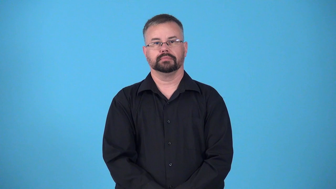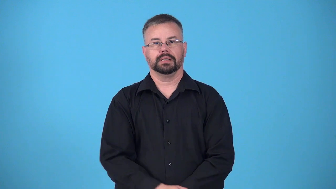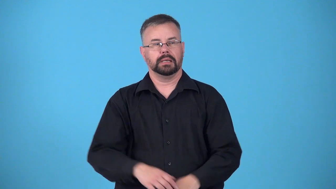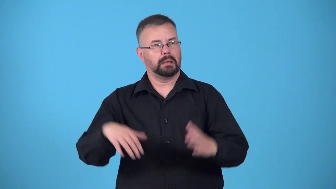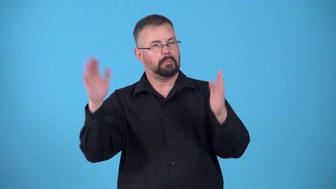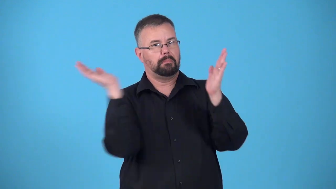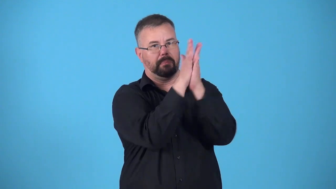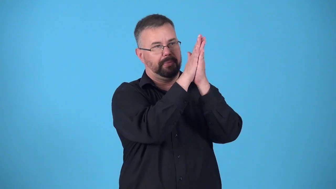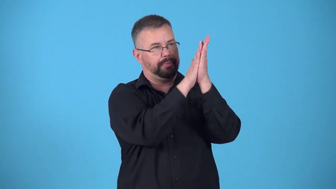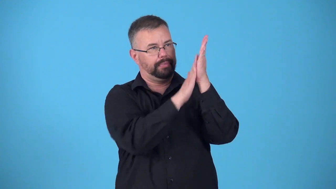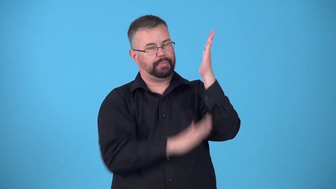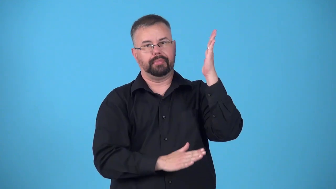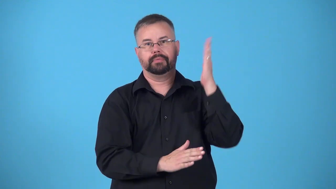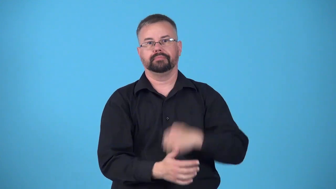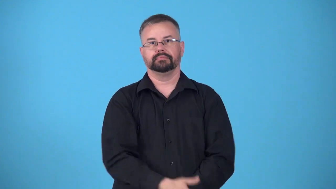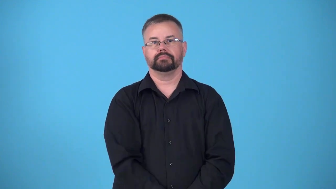slap on, slap against